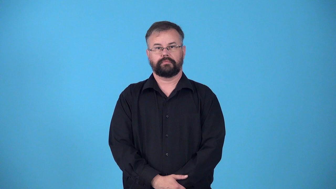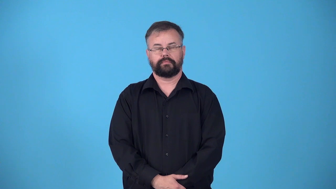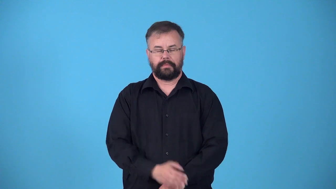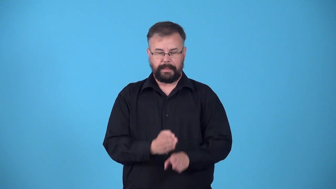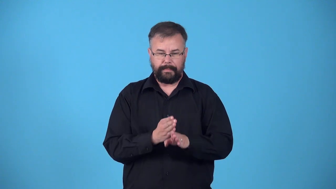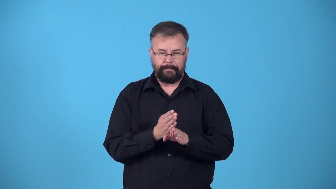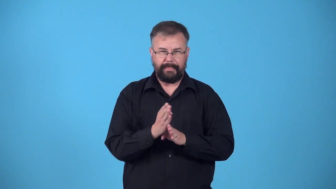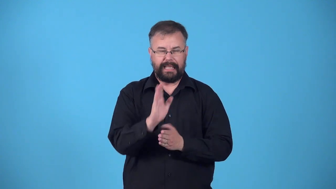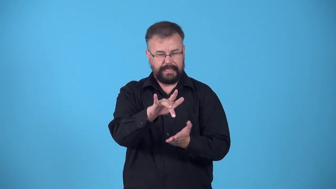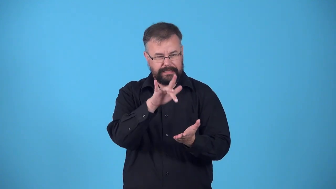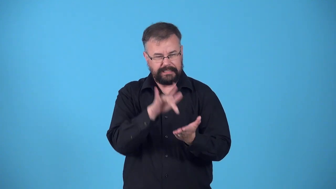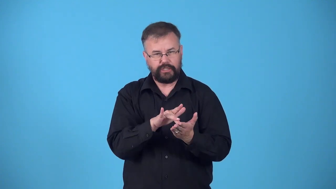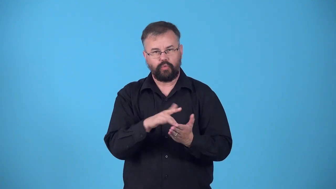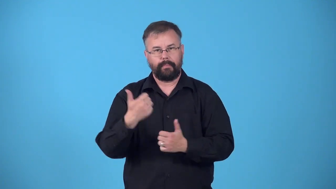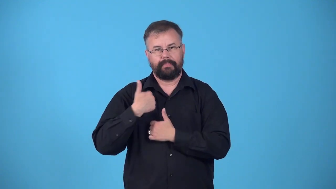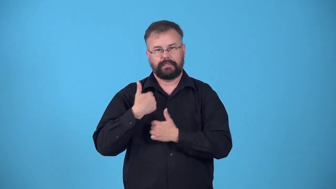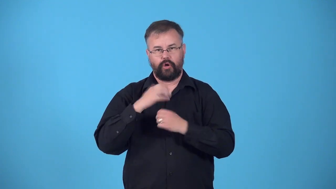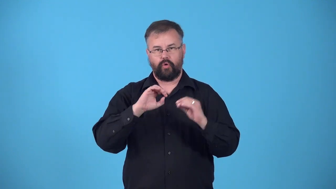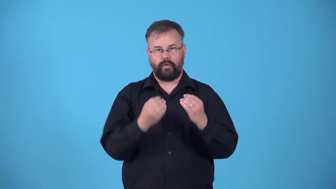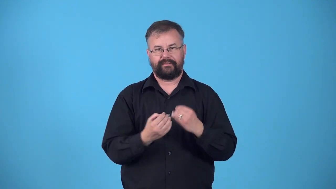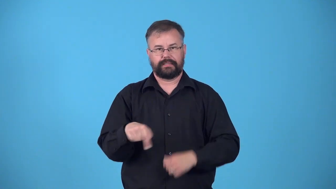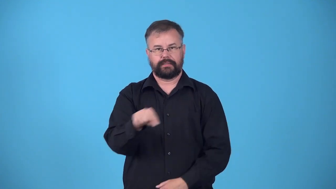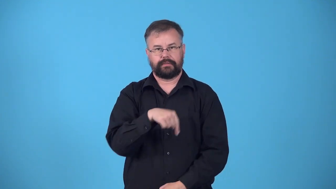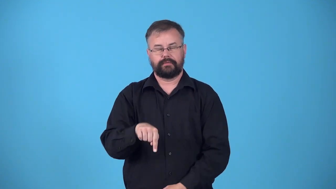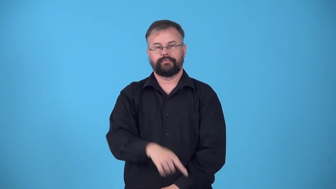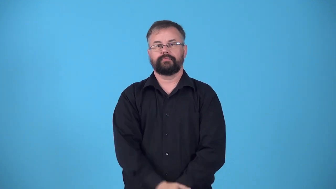pentagon